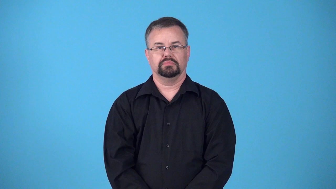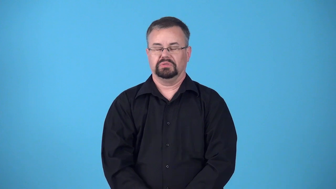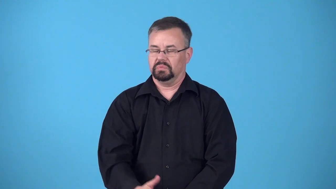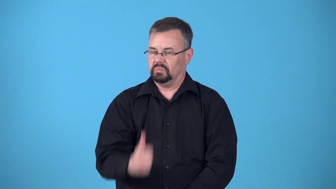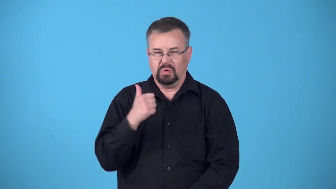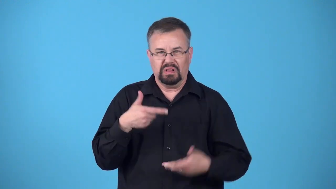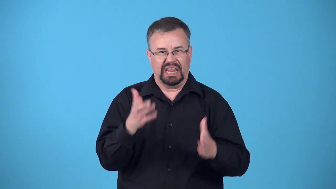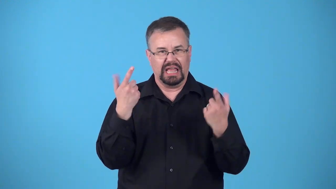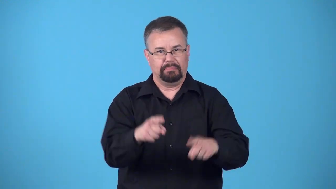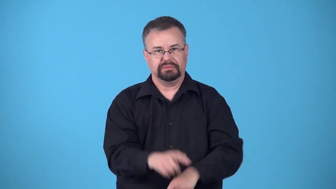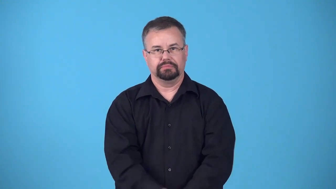over my dead body